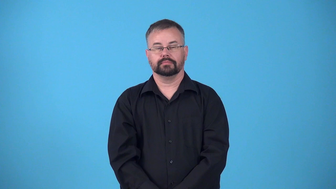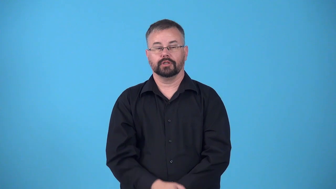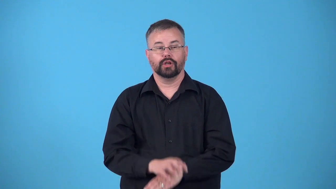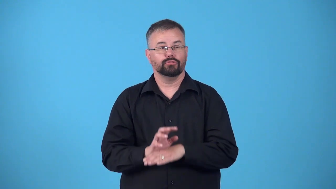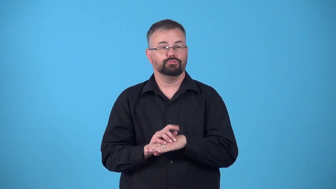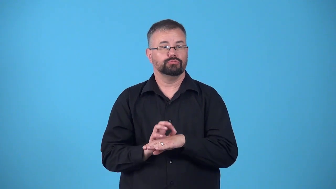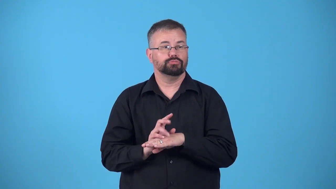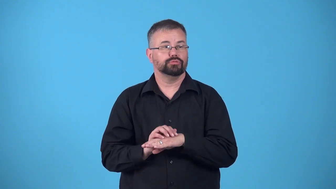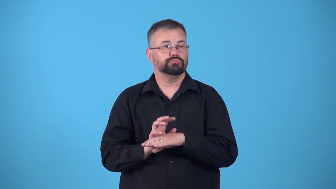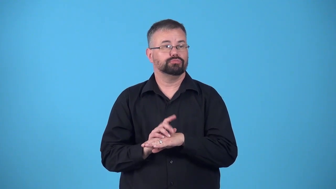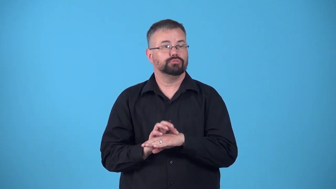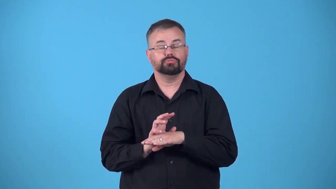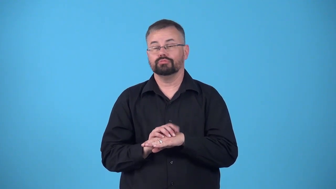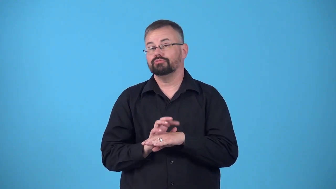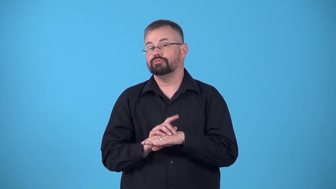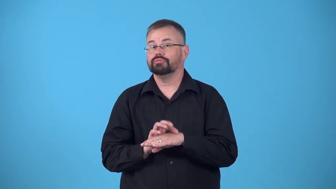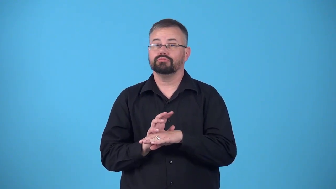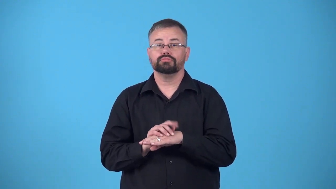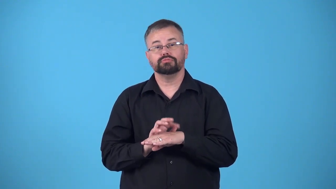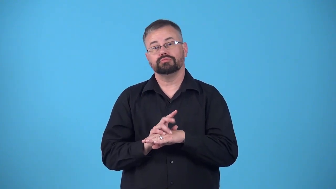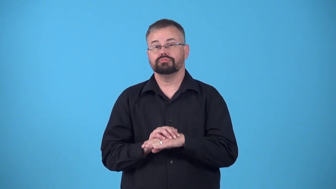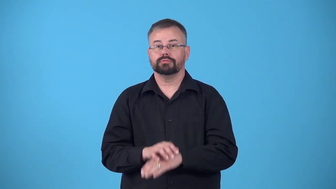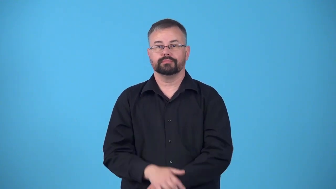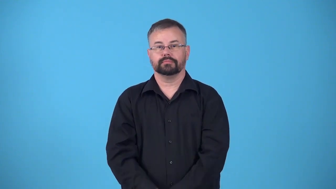tap out rhythm